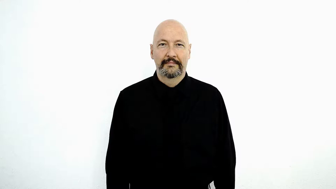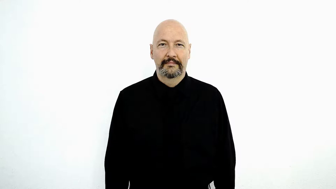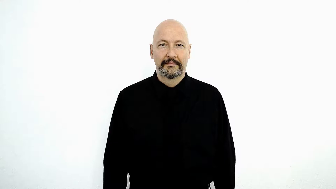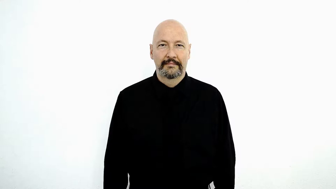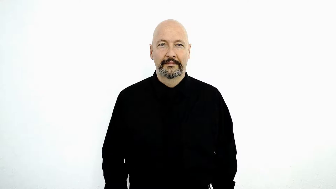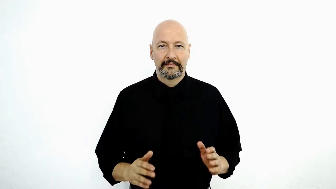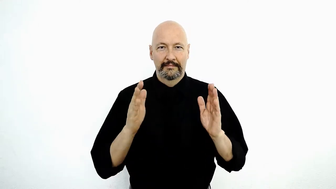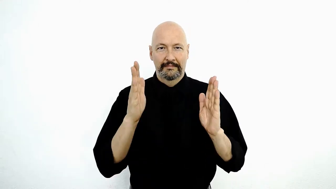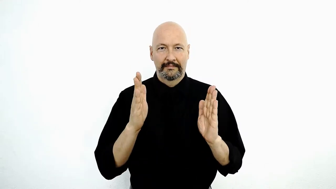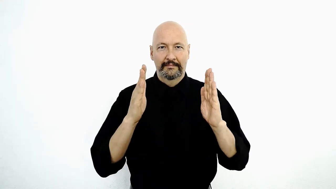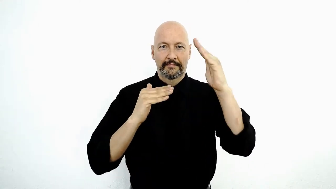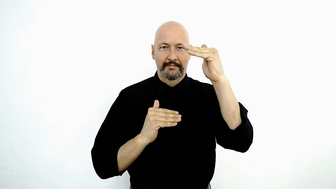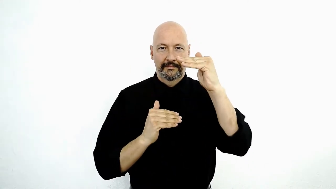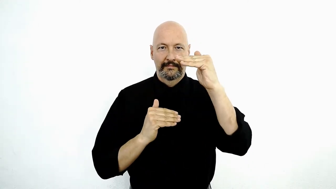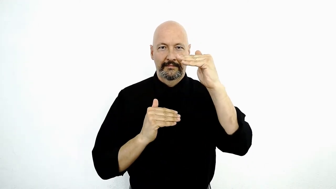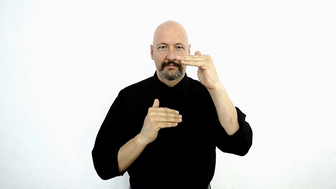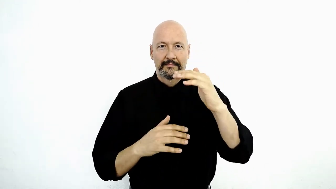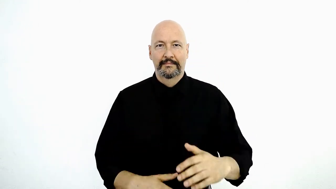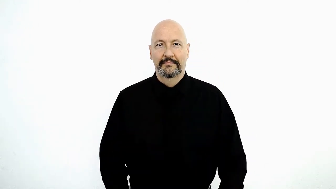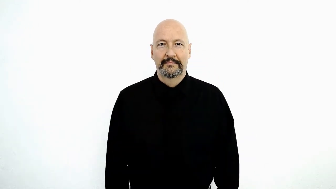CUBE